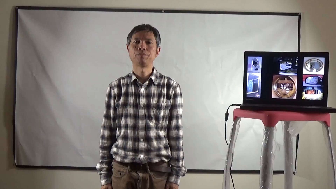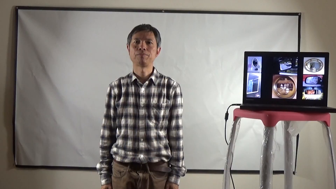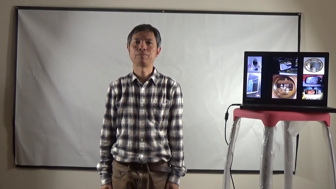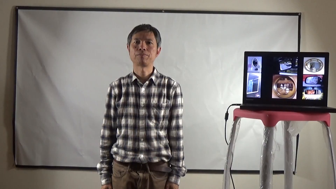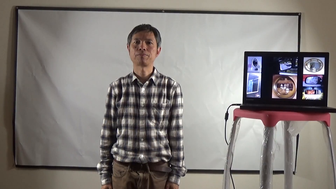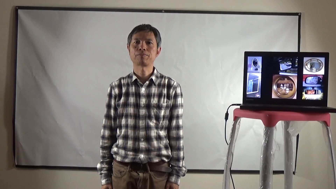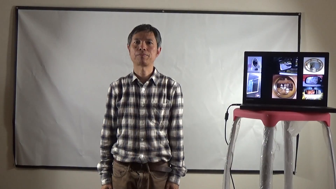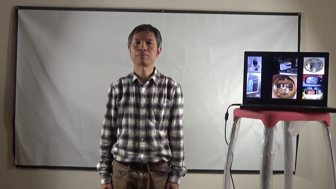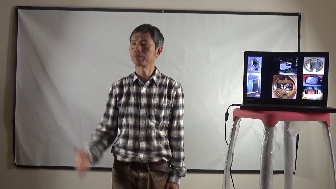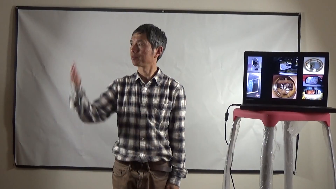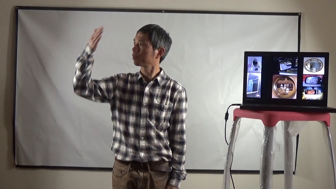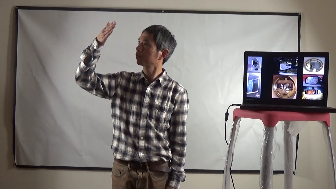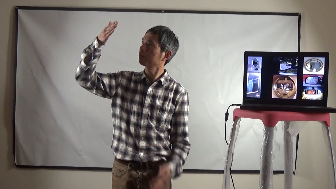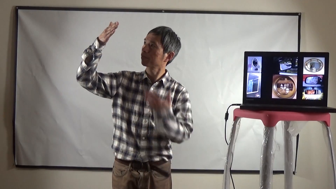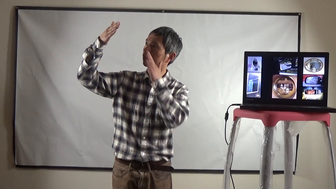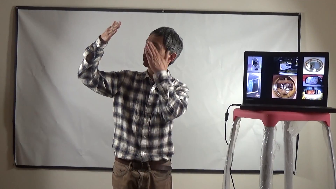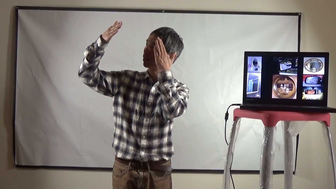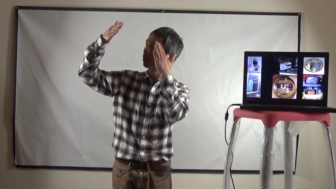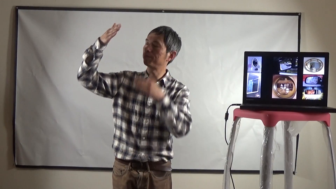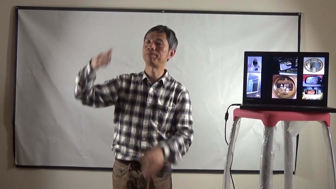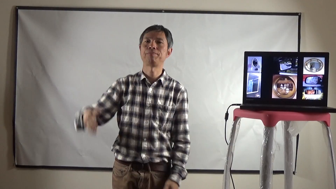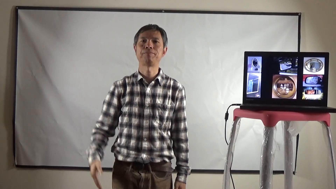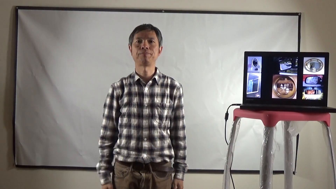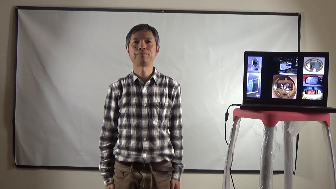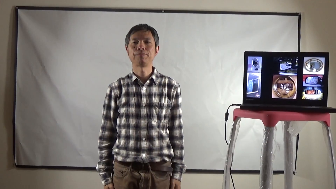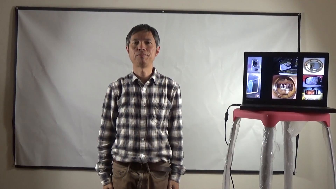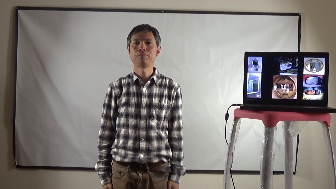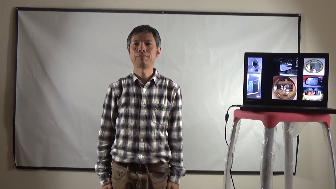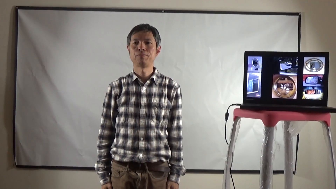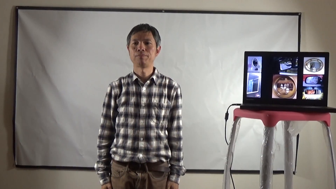mirror